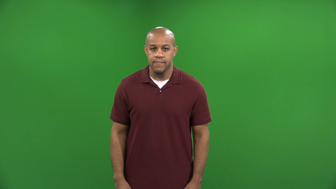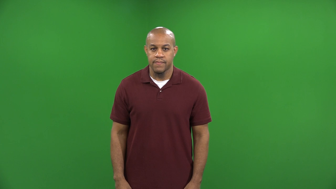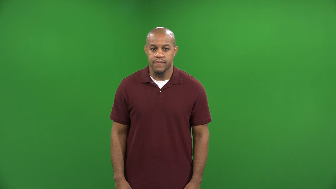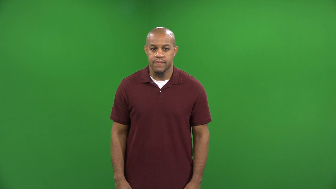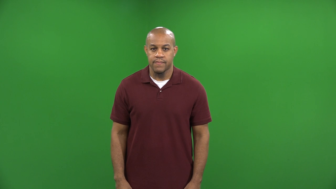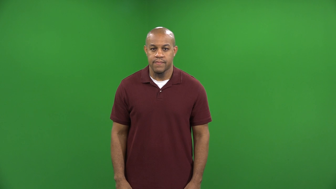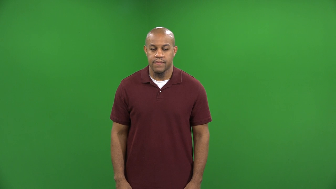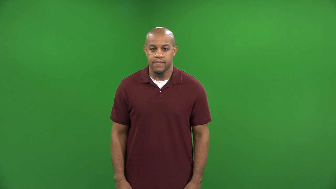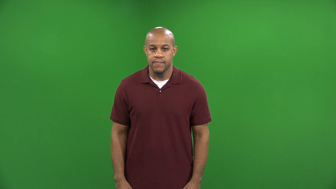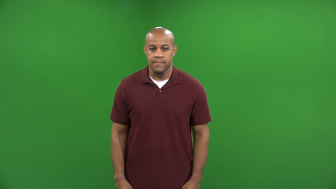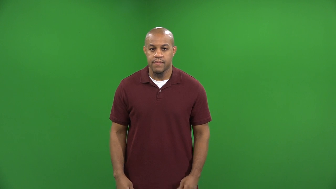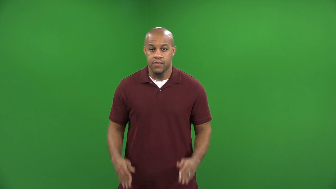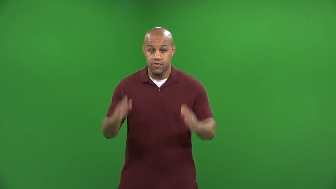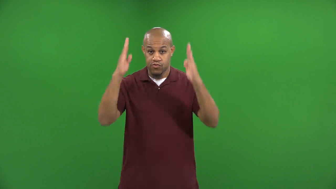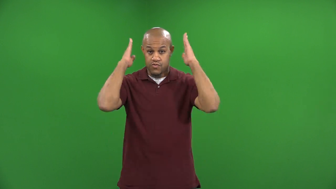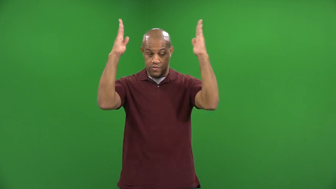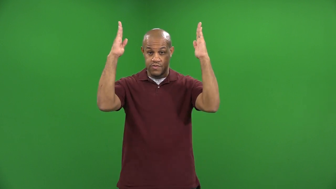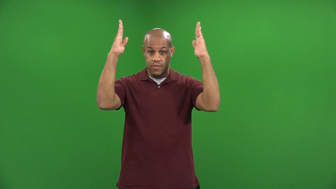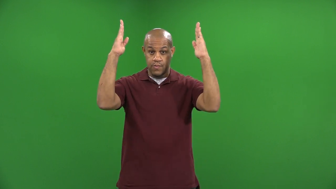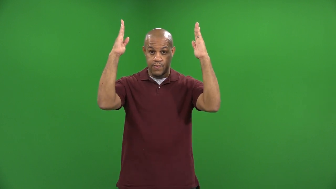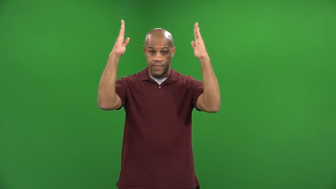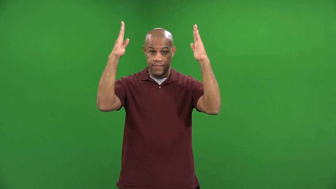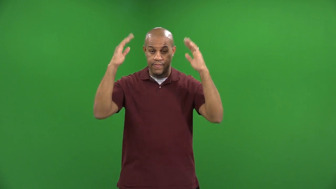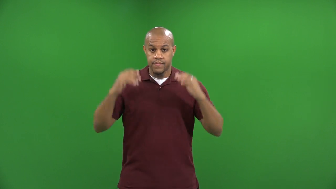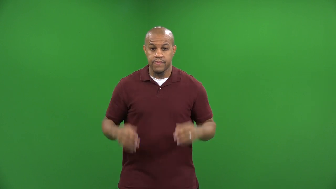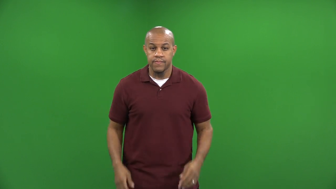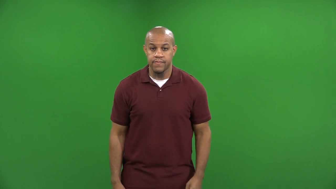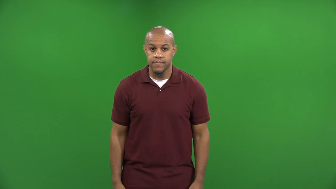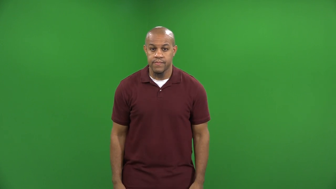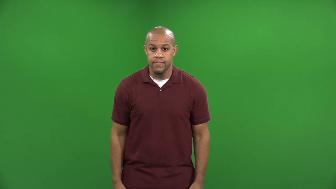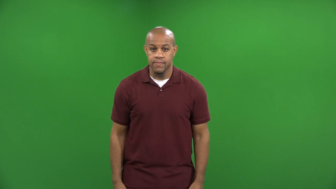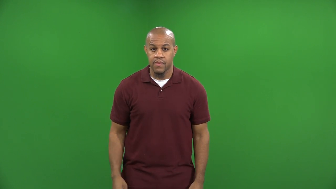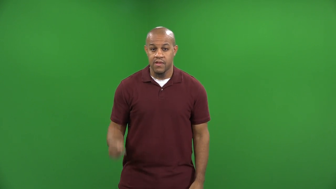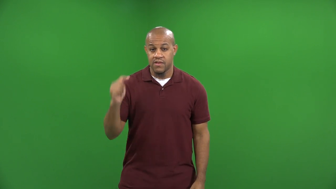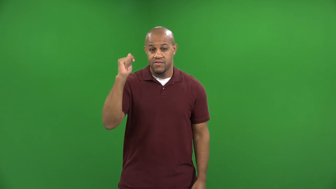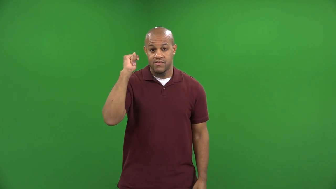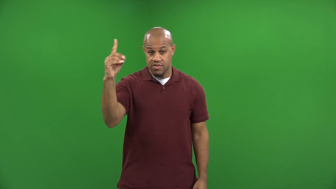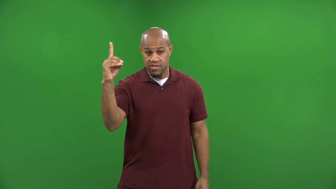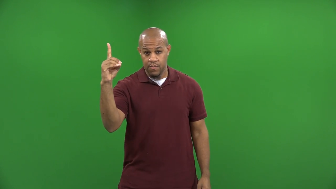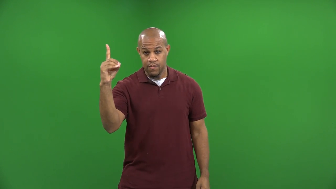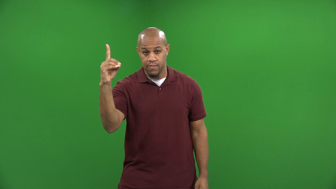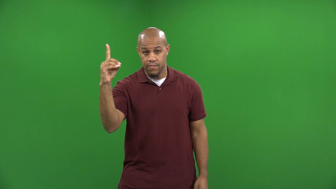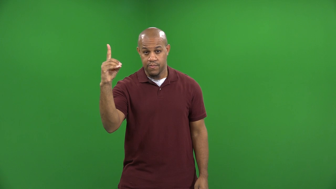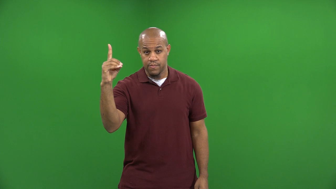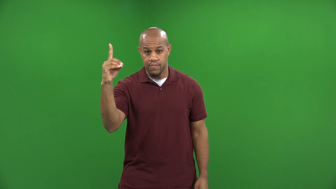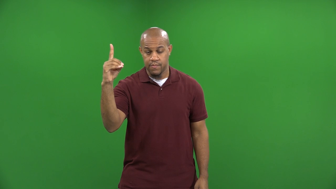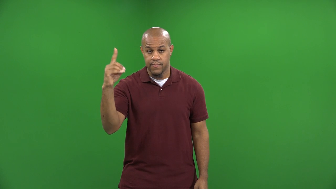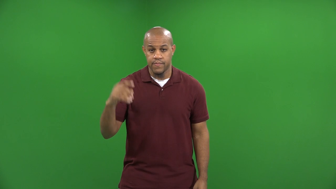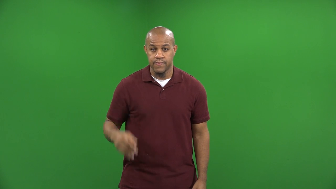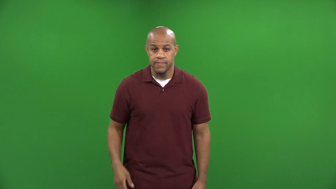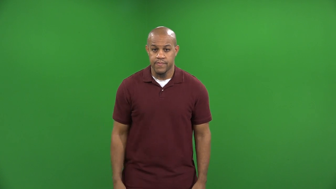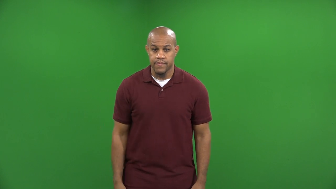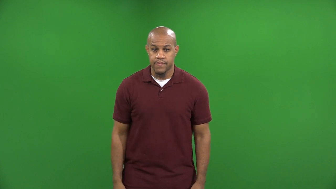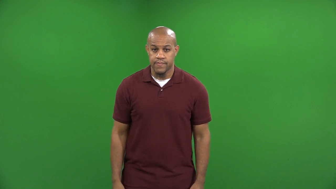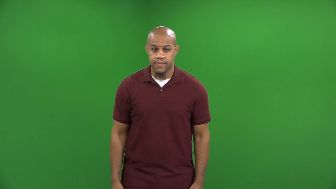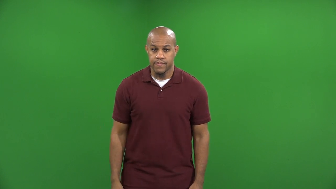Touchdown